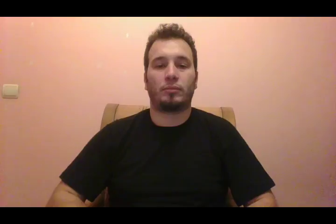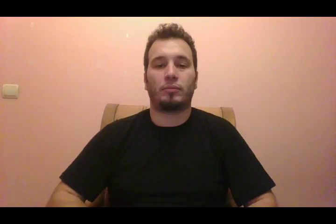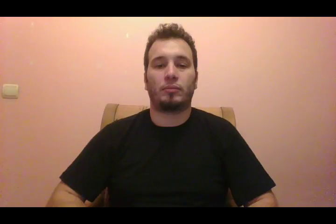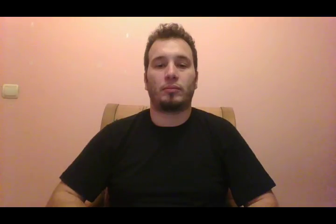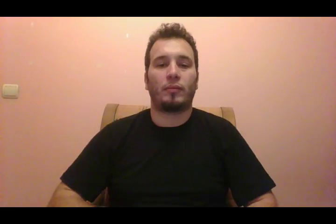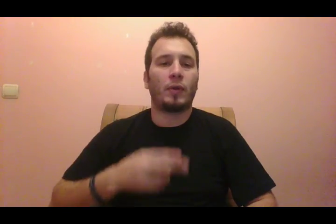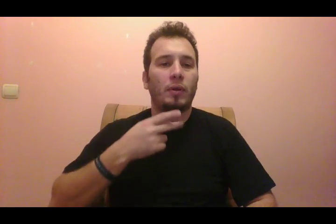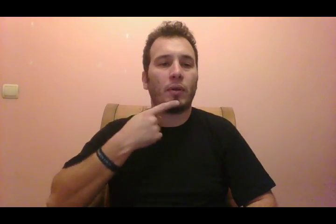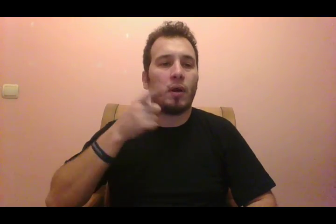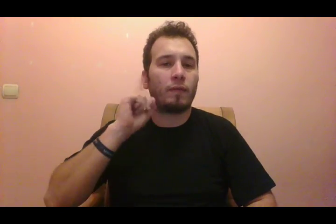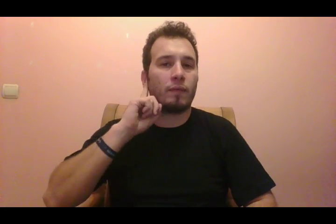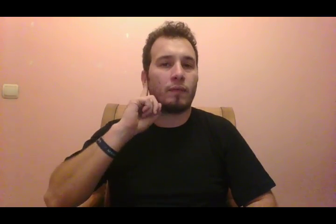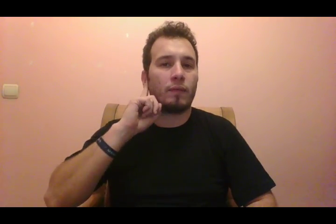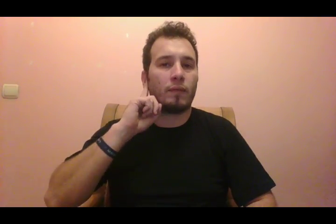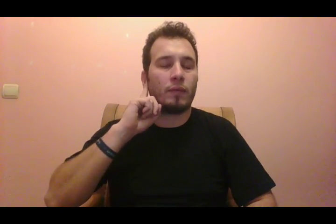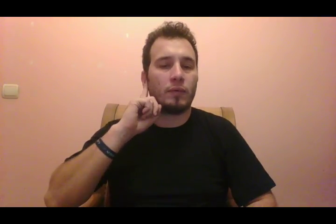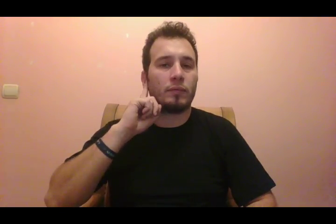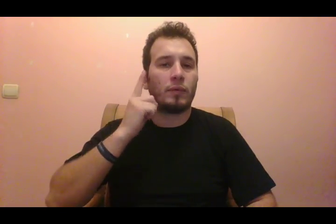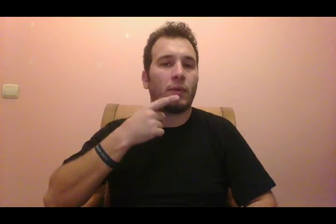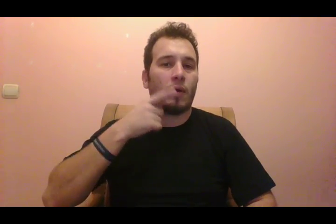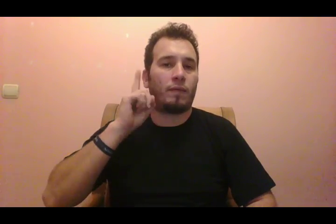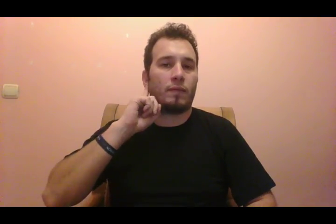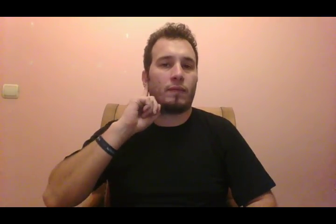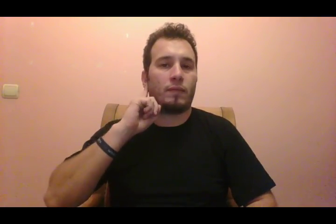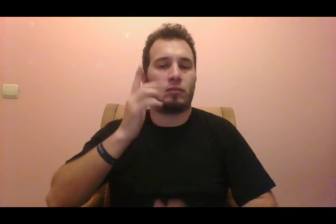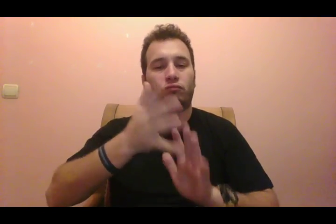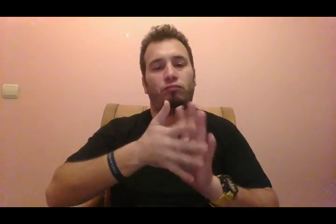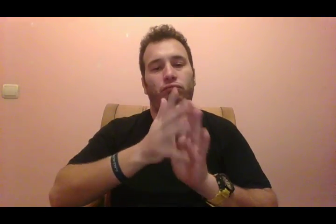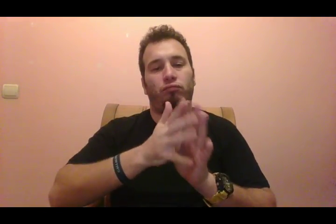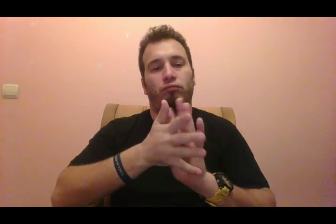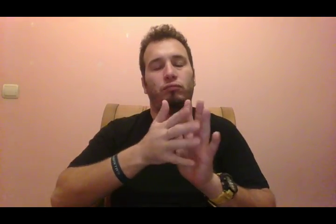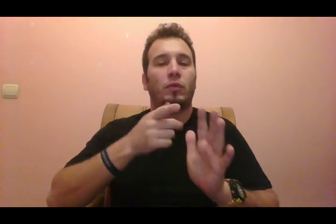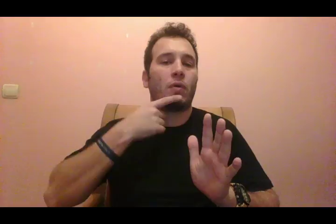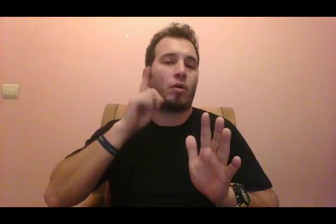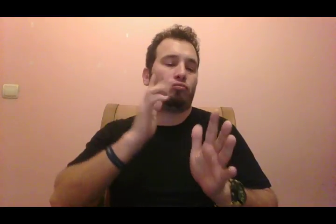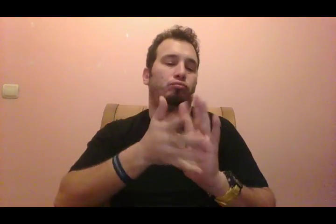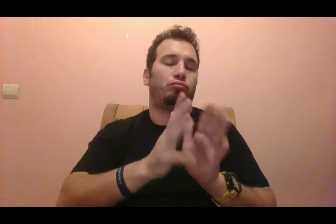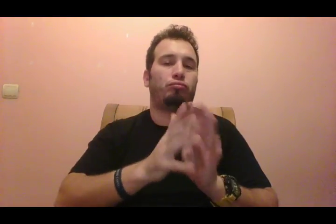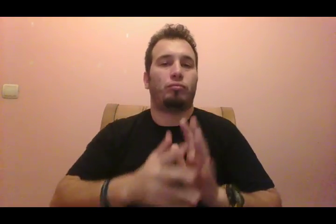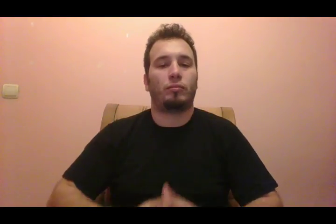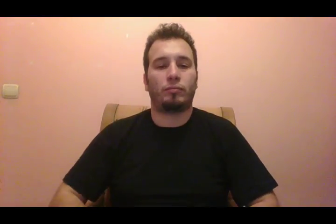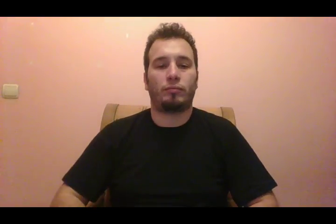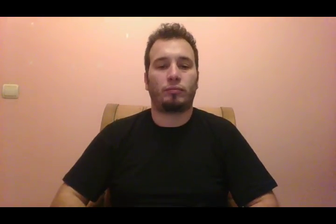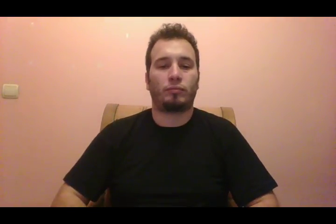deaf